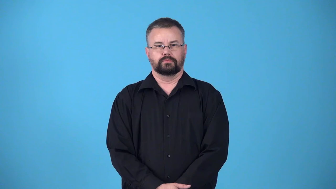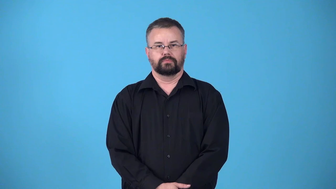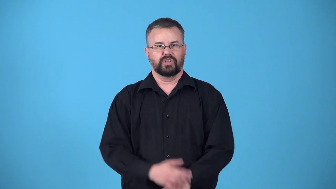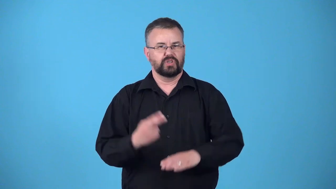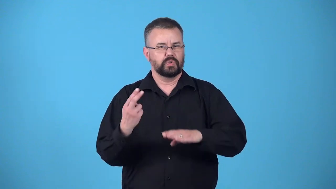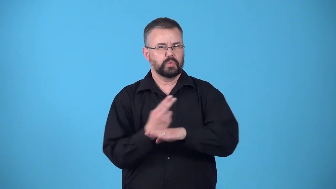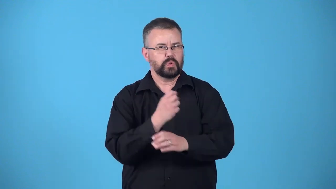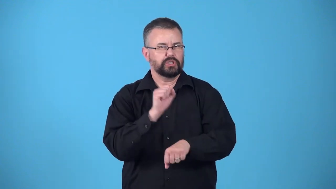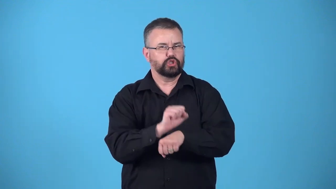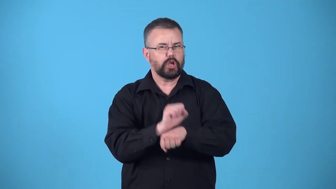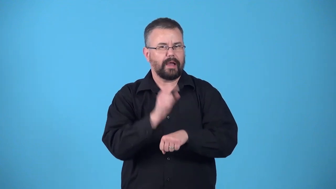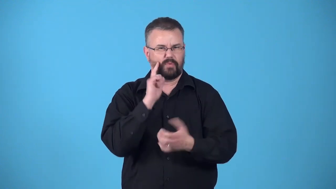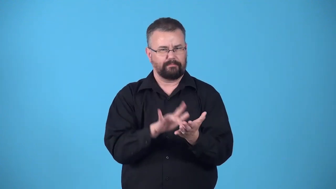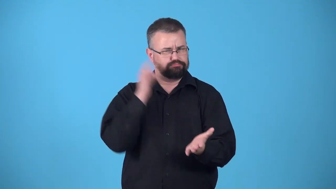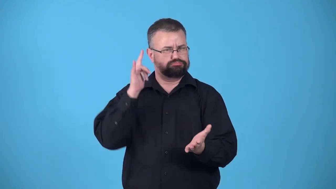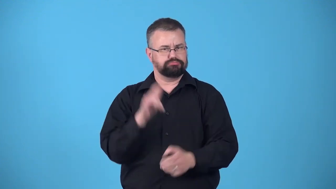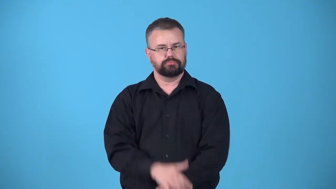feather your own nest